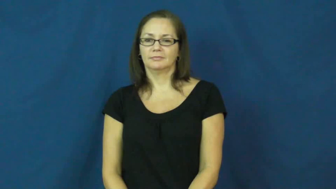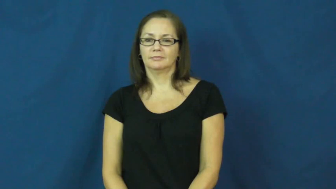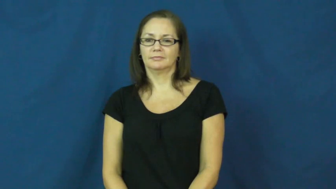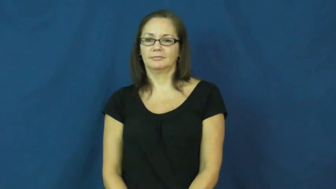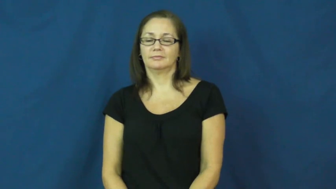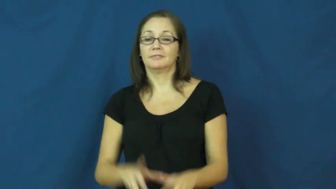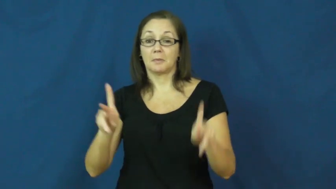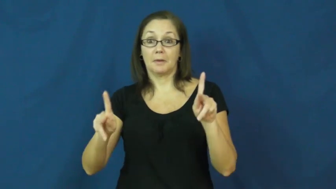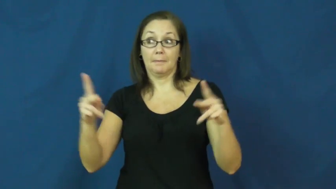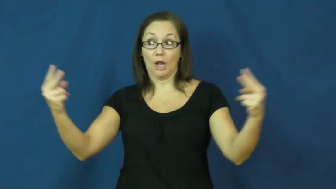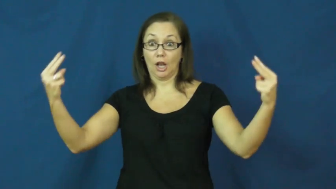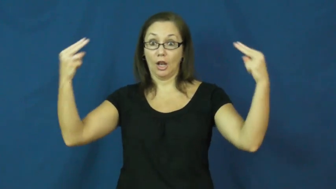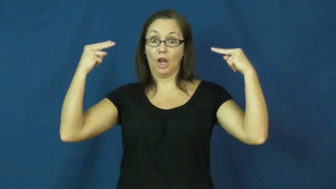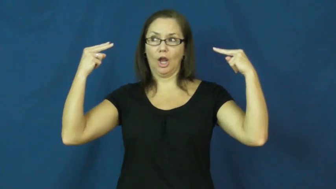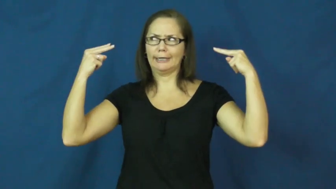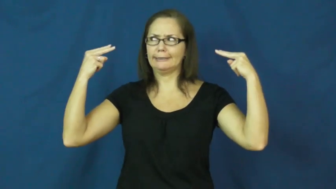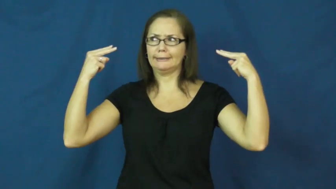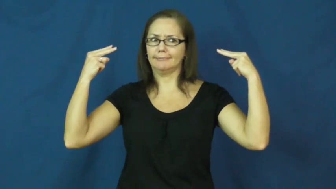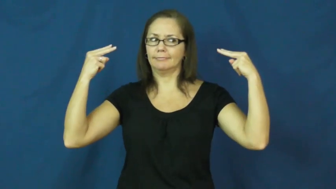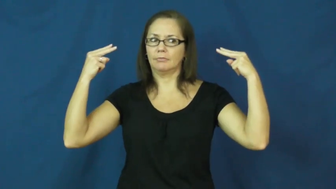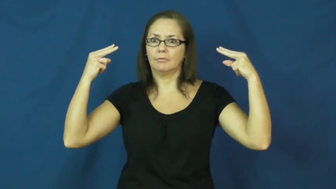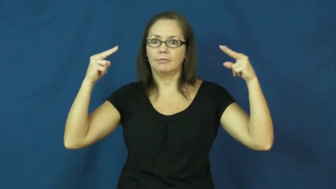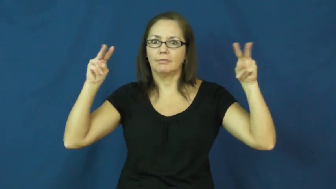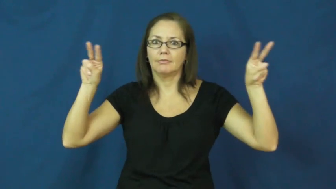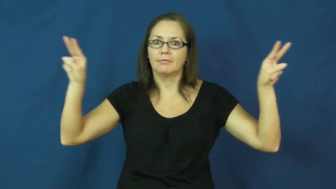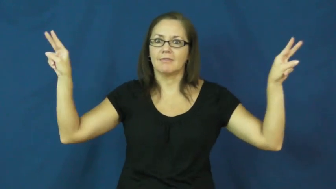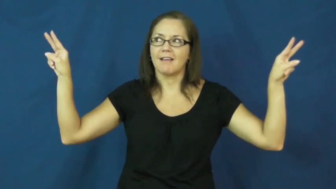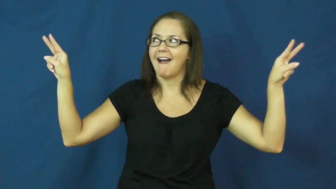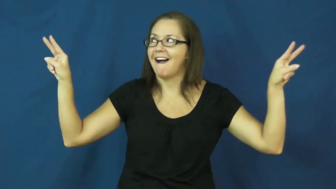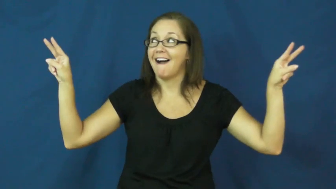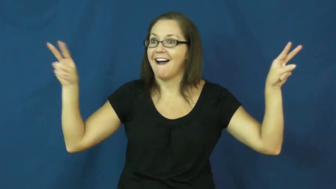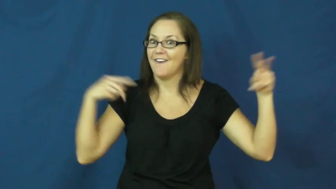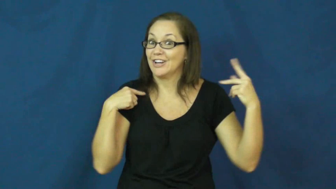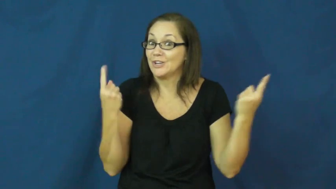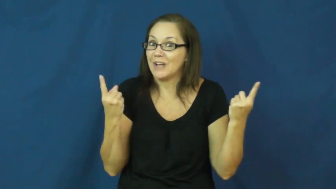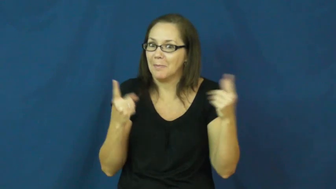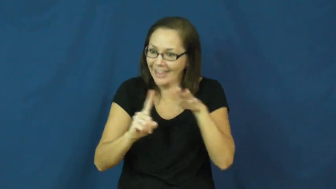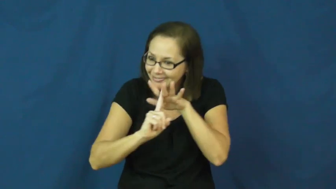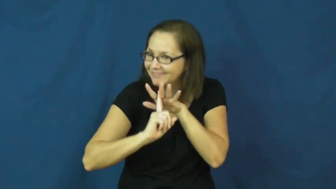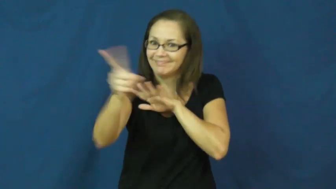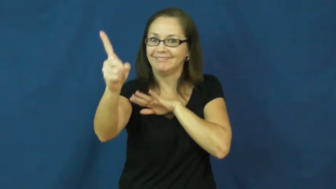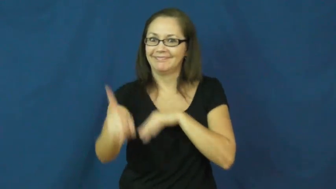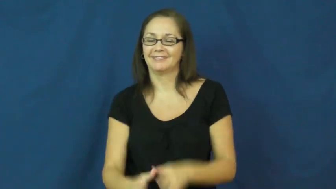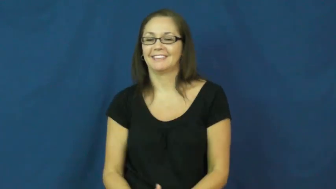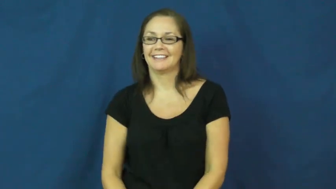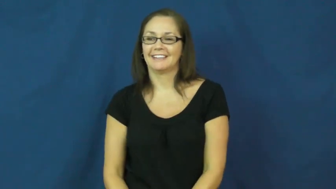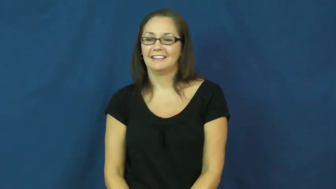coast is clear